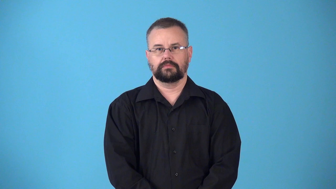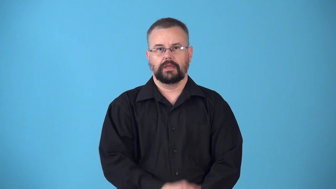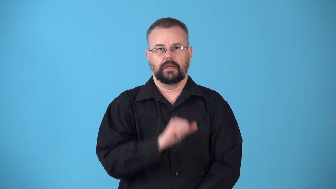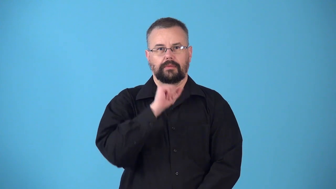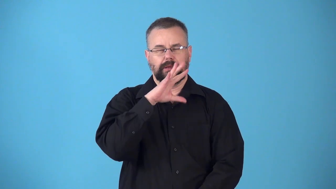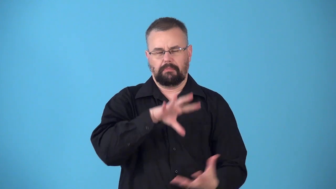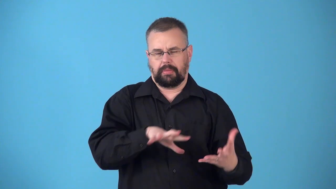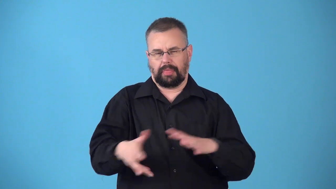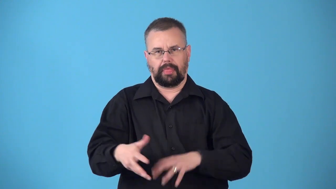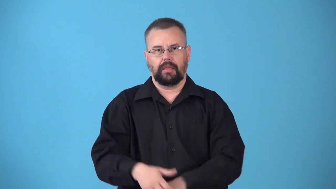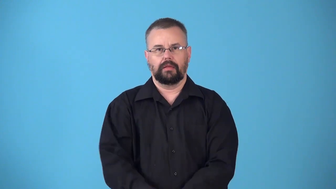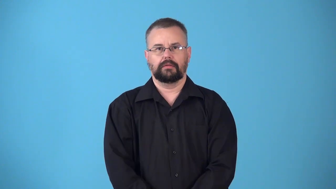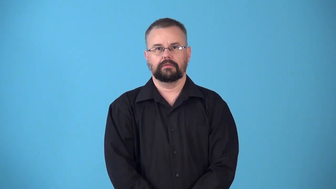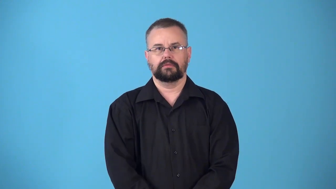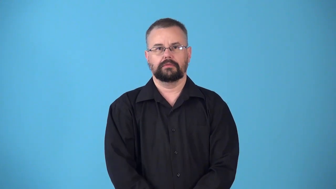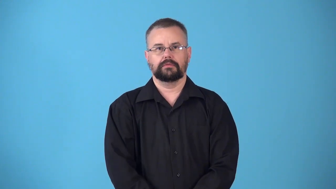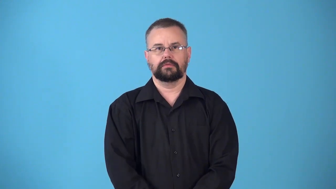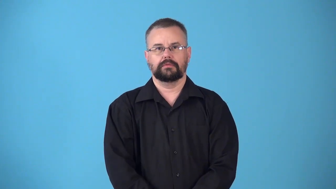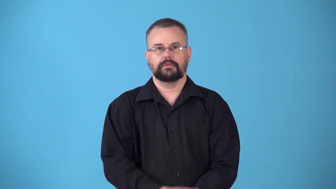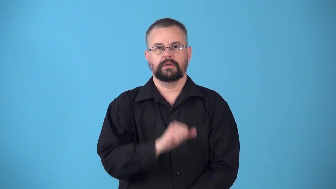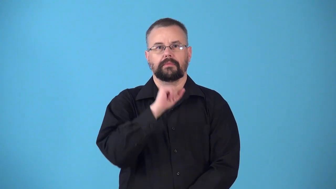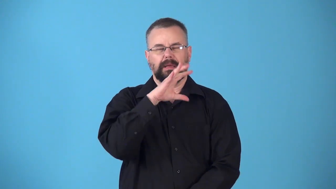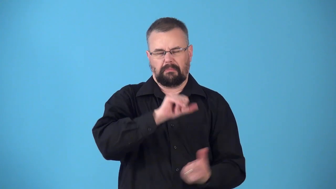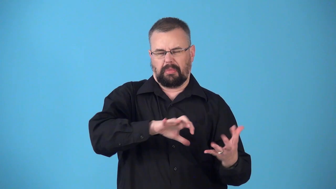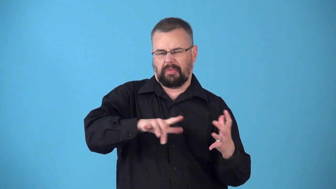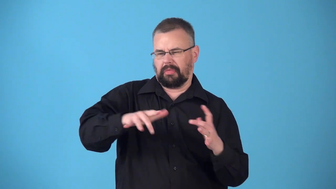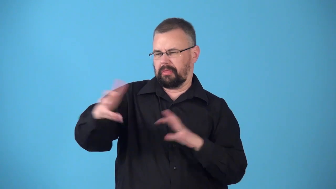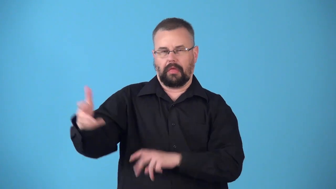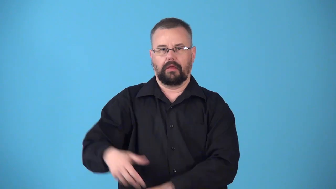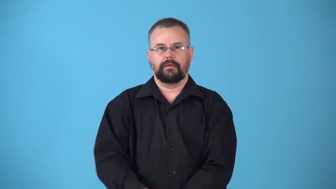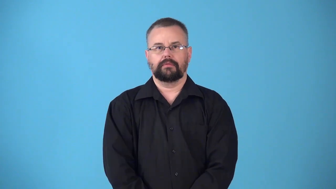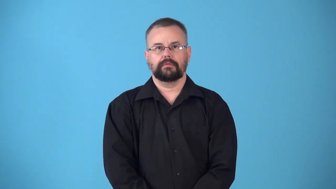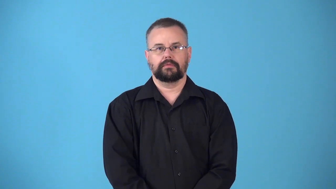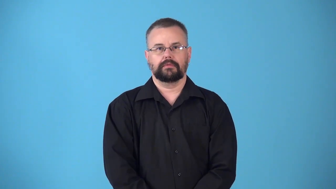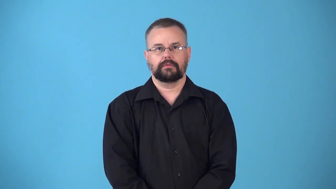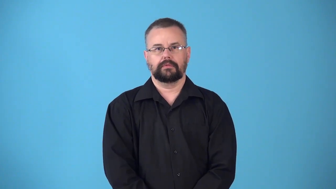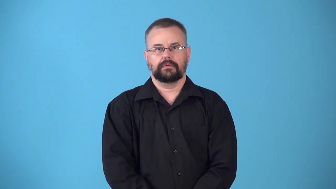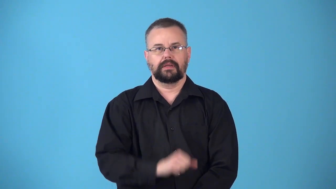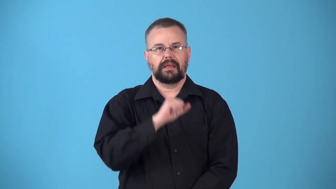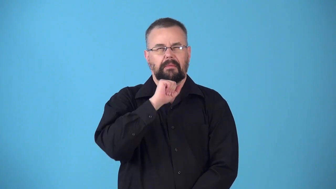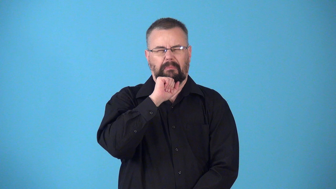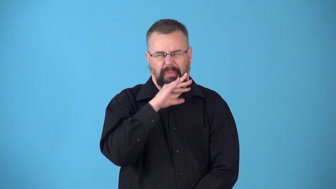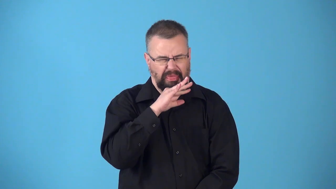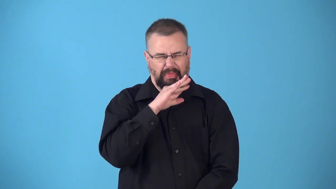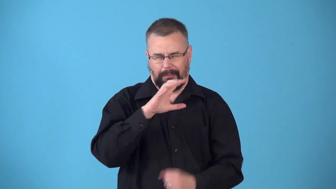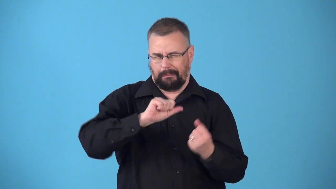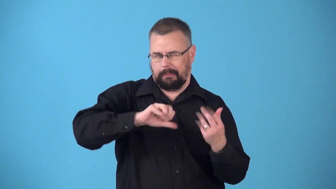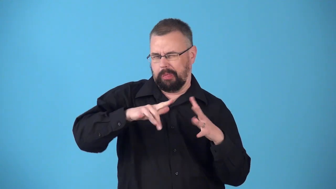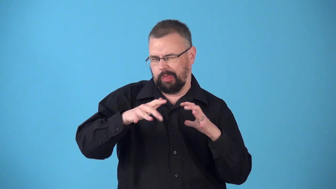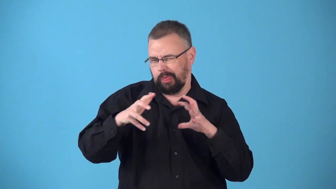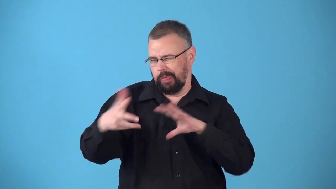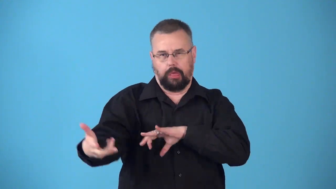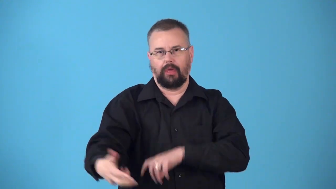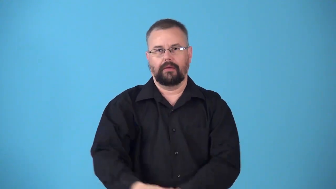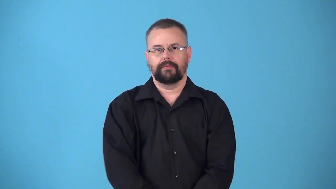mussy,mussier,mussiest,messy,messier,messiest